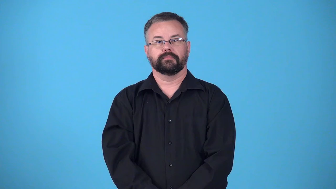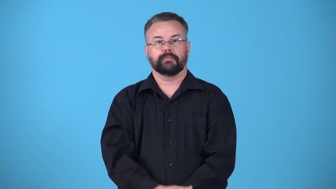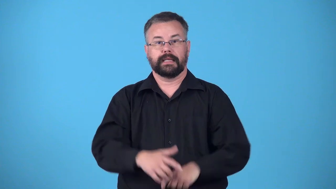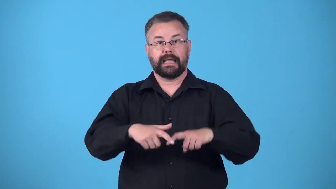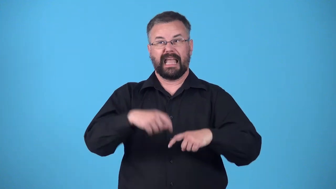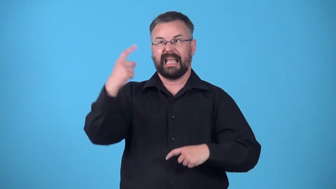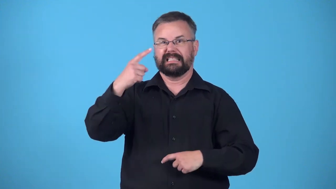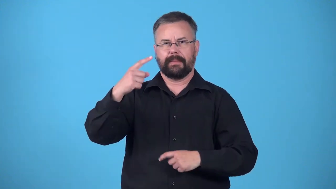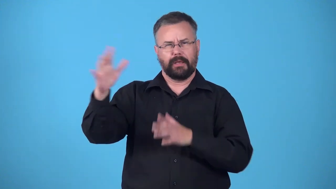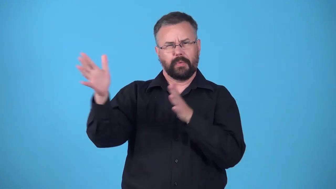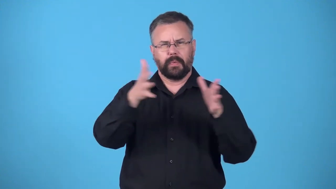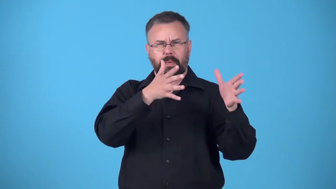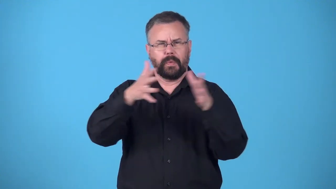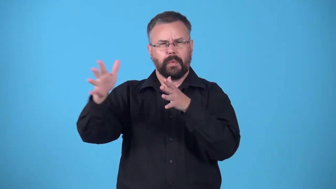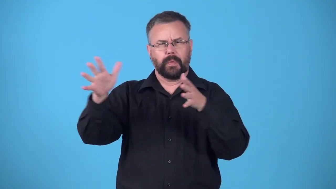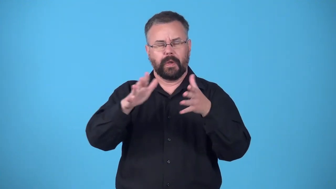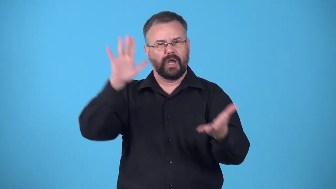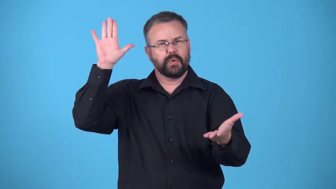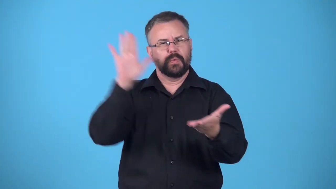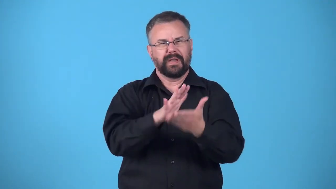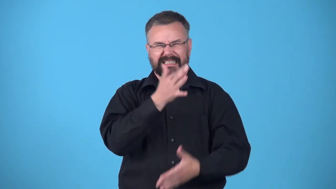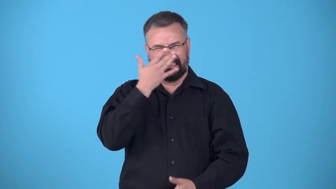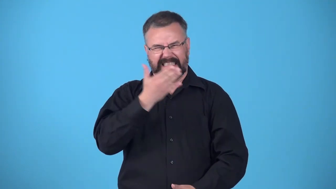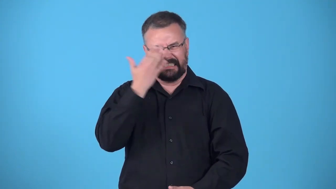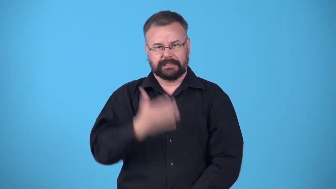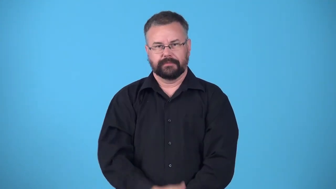air out